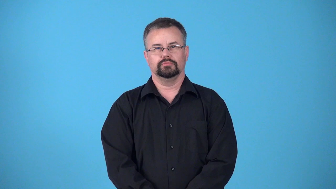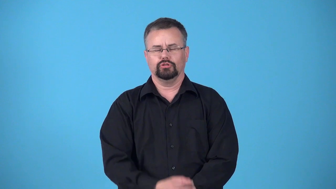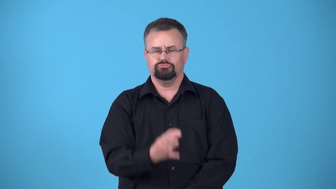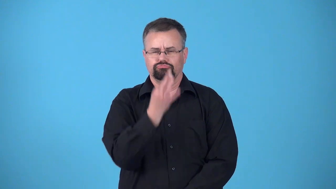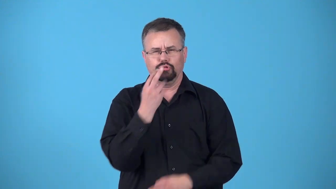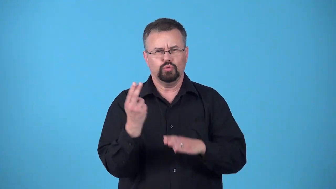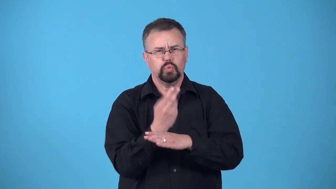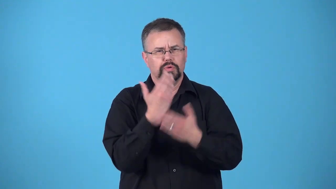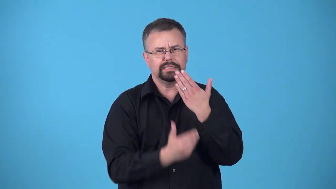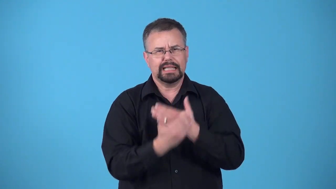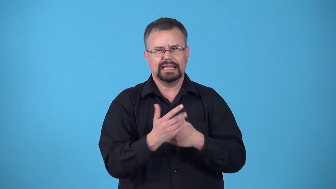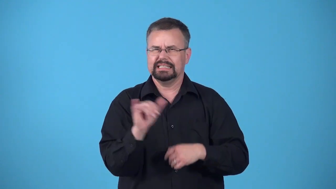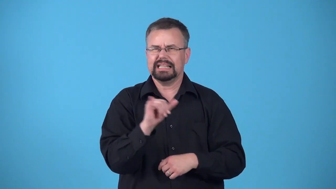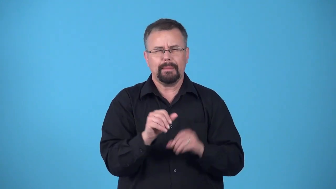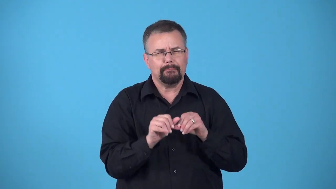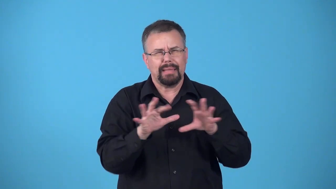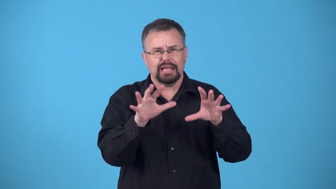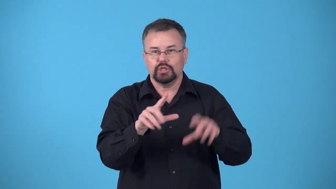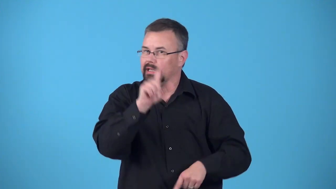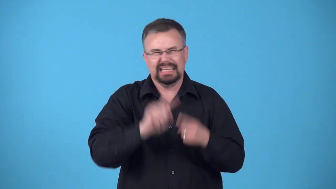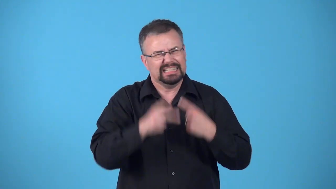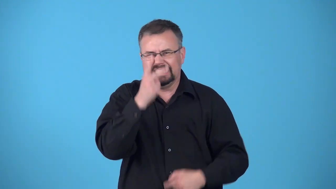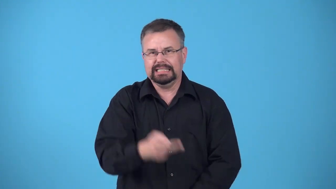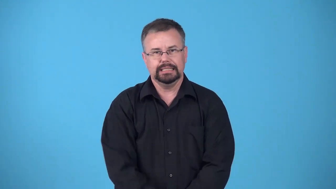sleight of hand